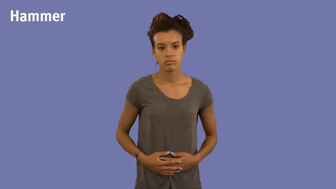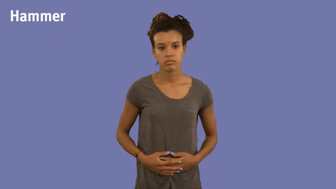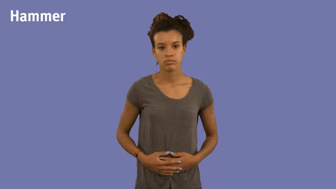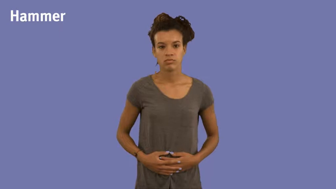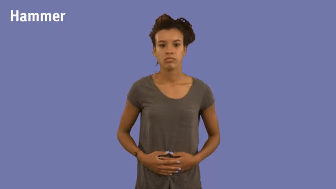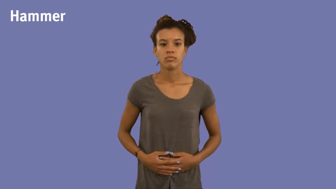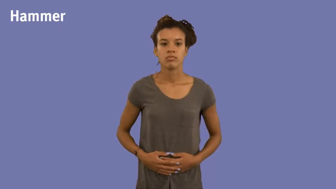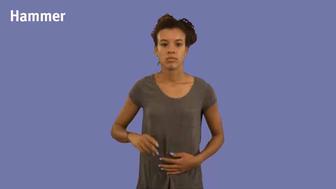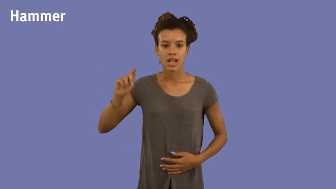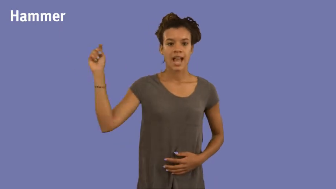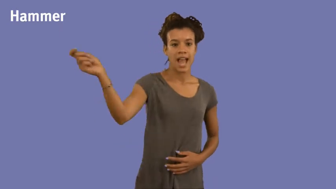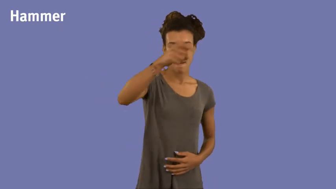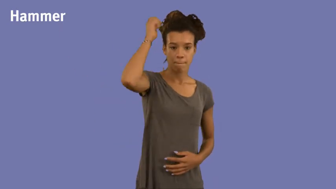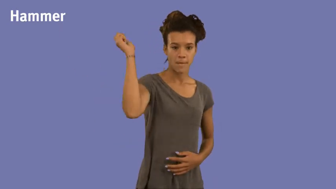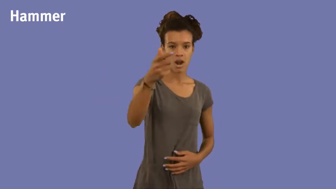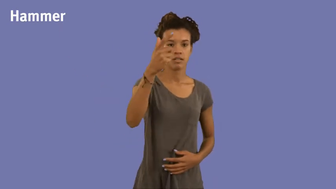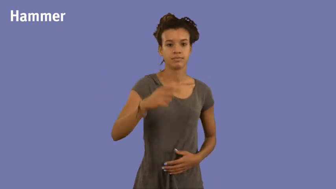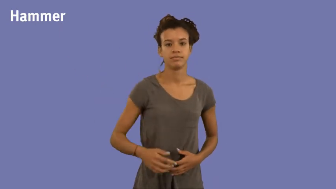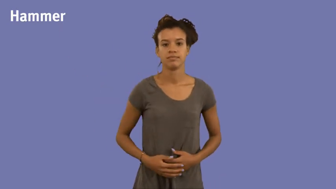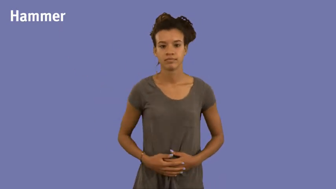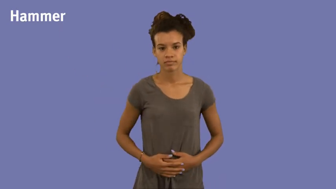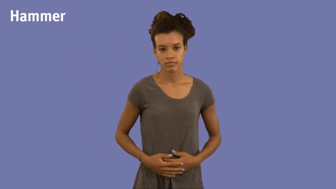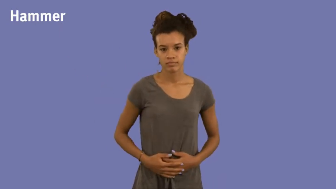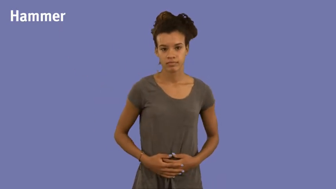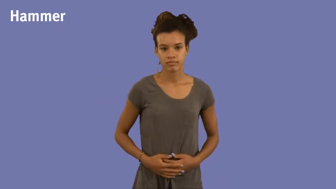Hammer